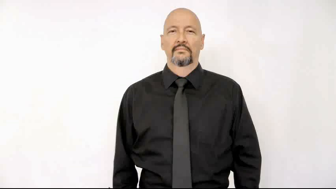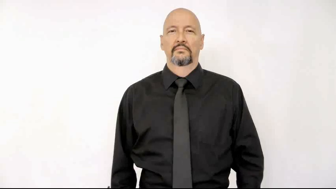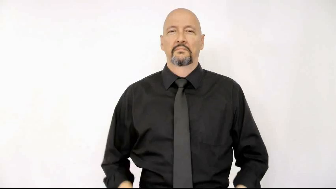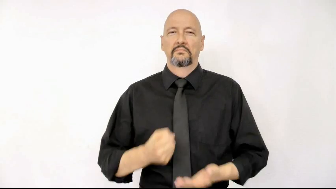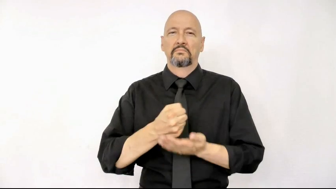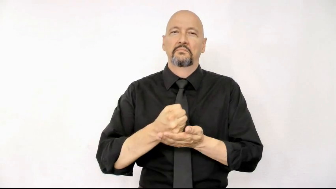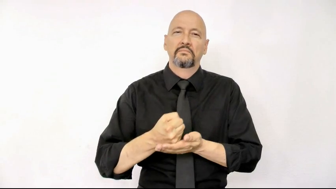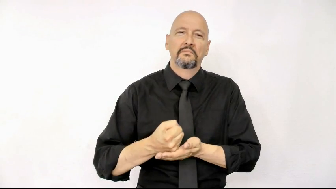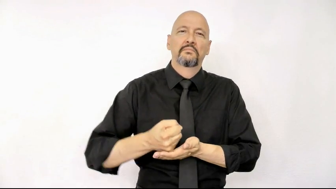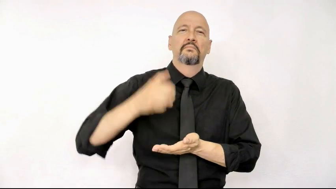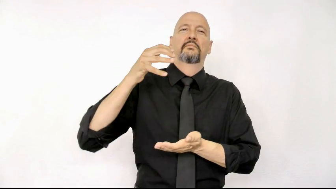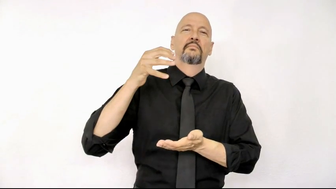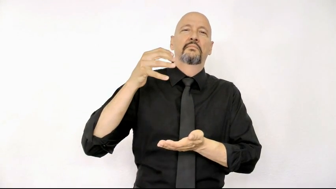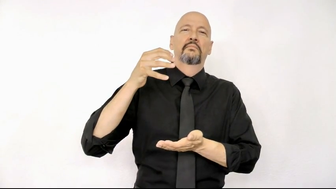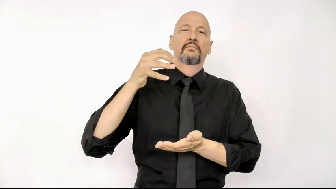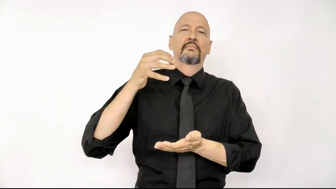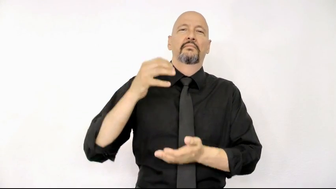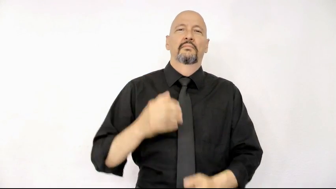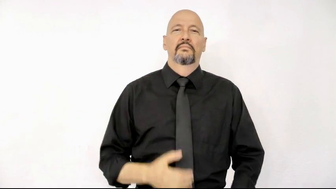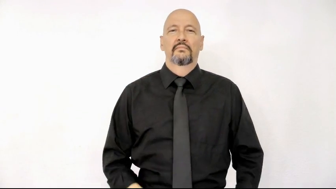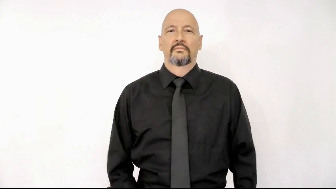rich (monetary) / plenty of money / wealthy / wealth